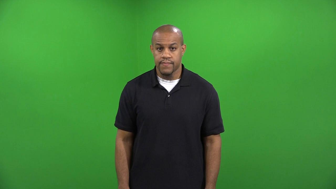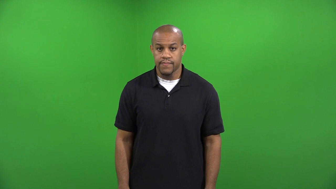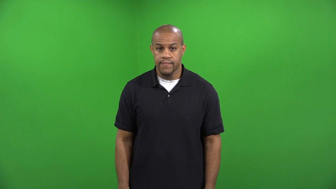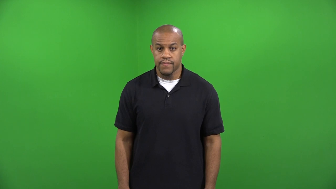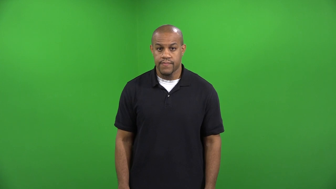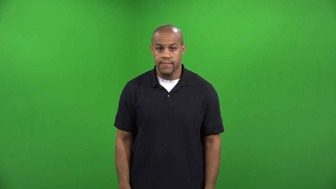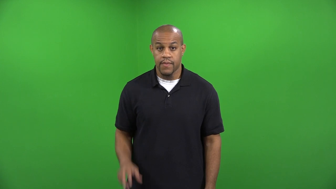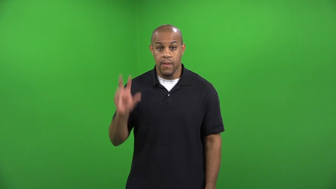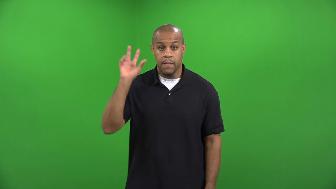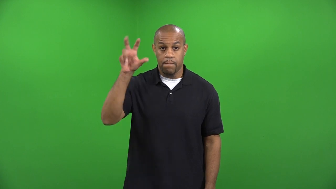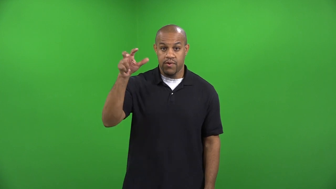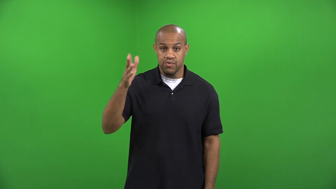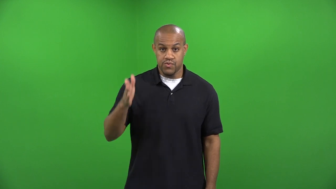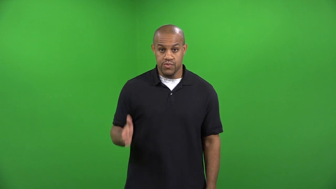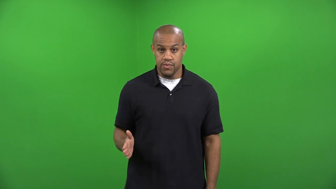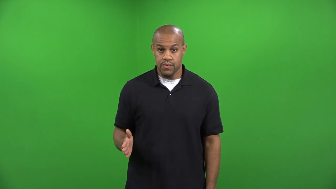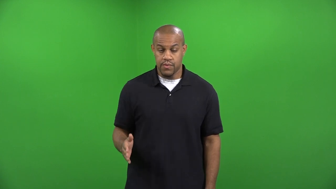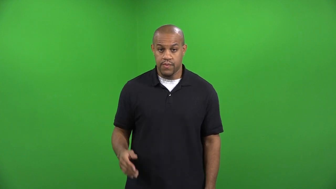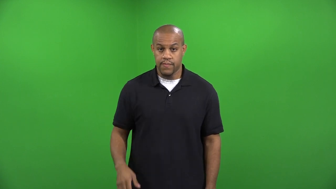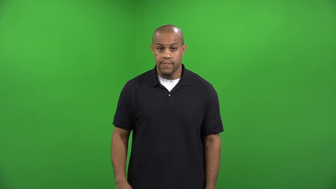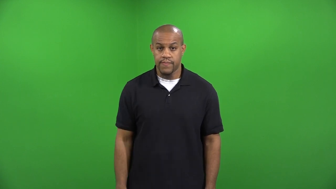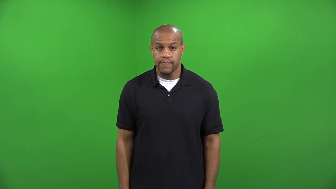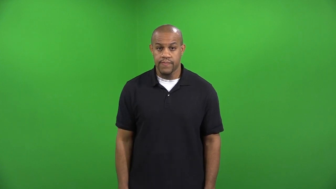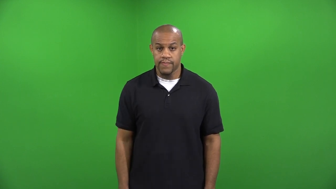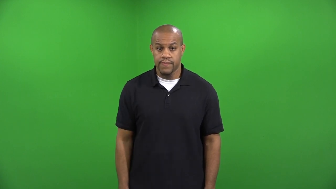Pitcher-baseball